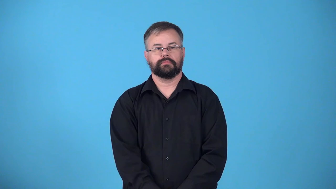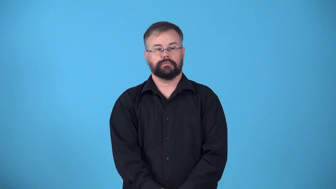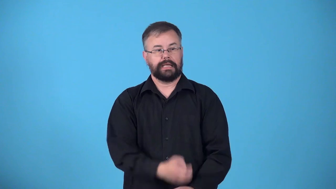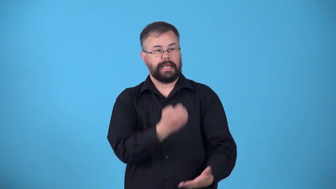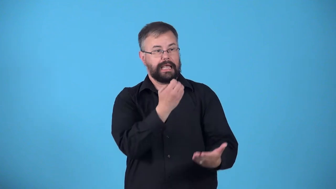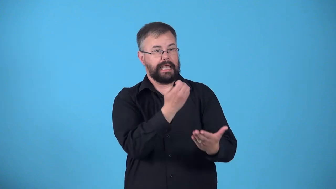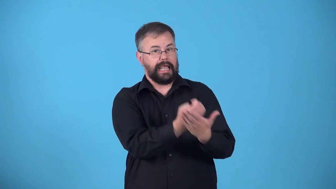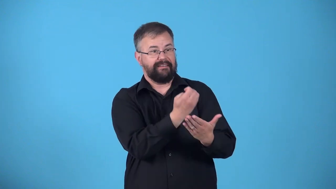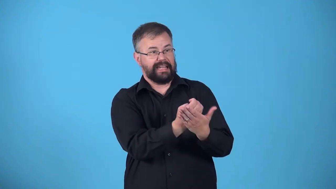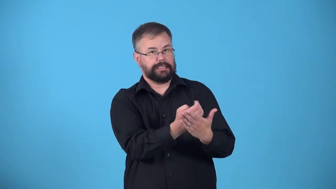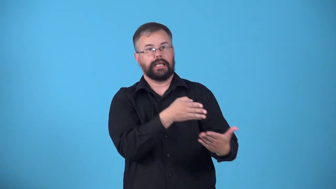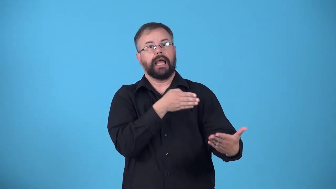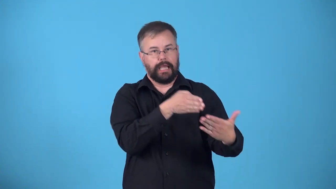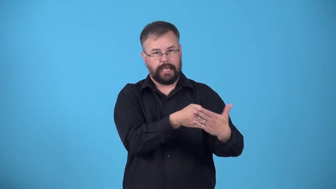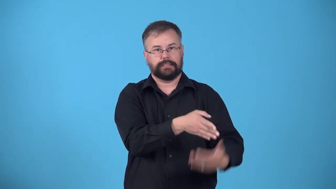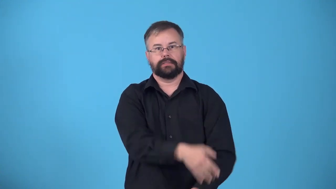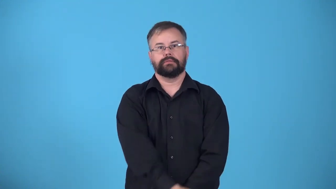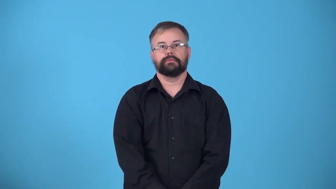have against